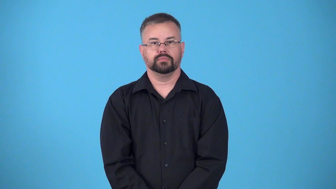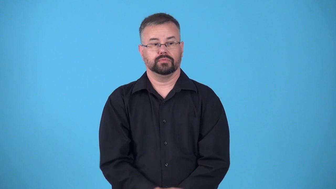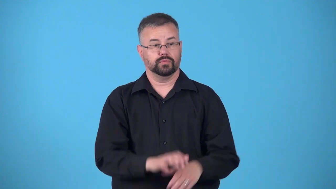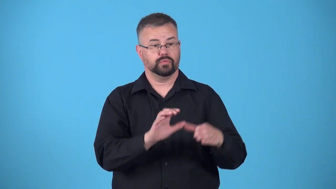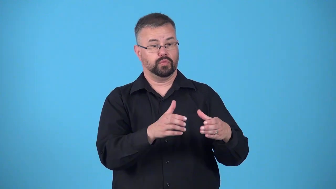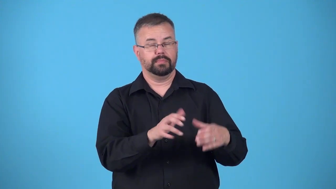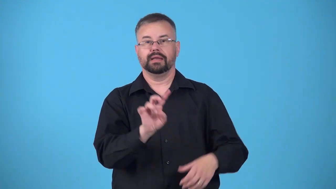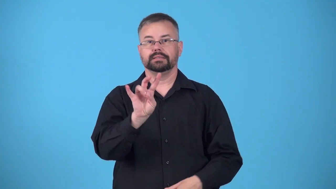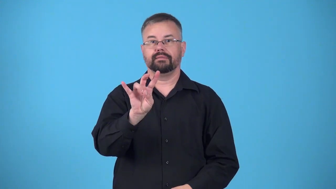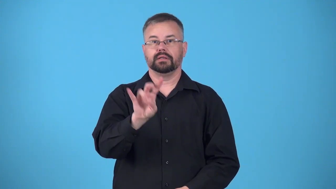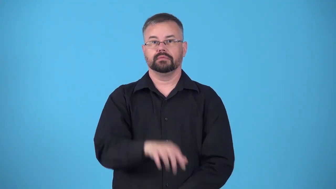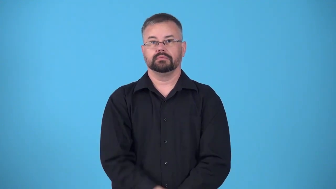septet,septette